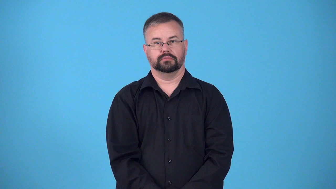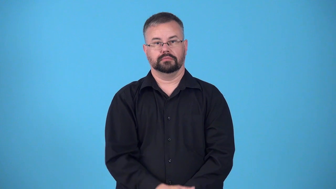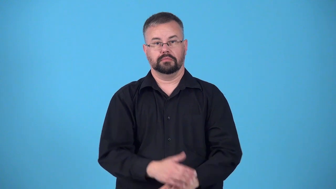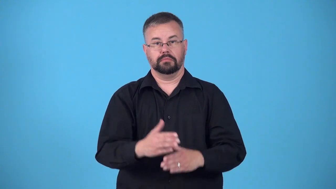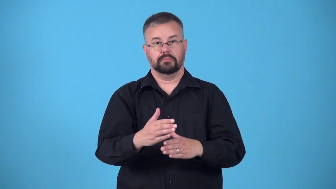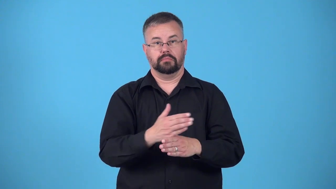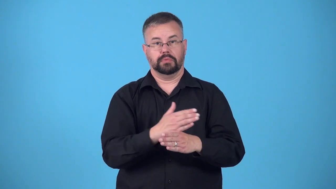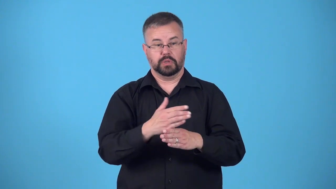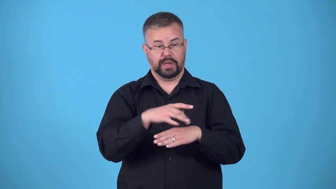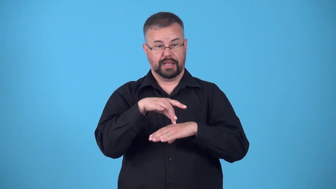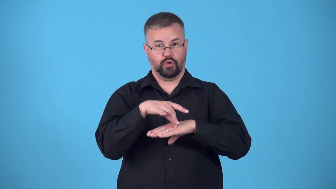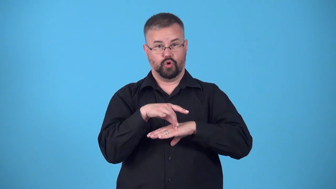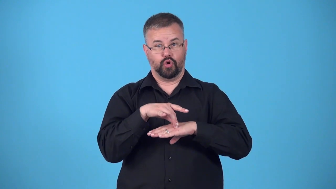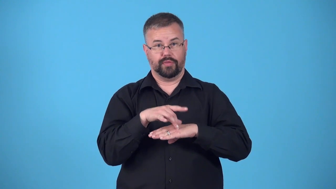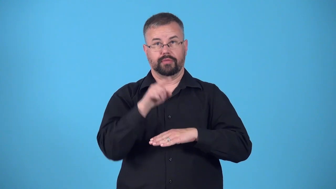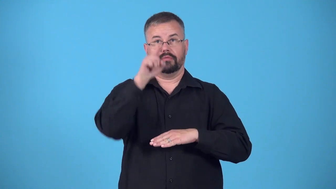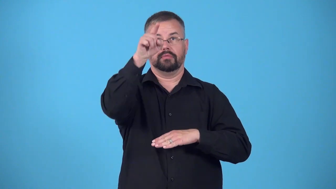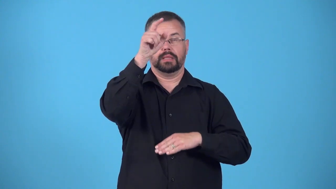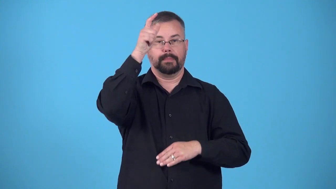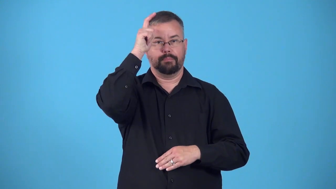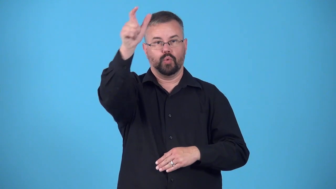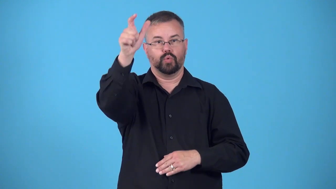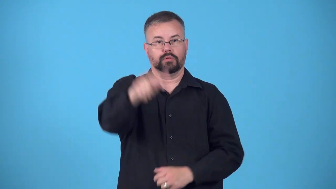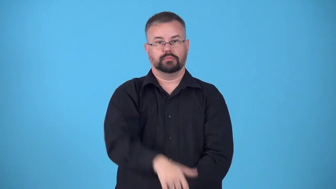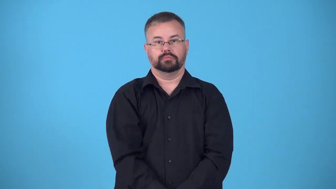sublunar